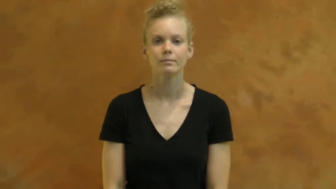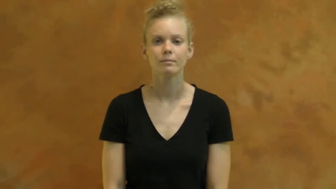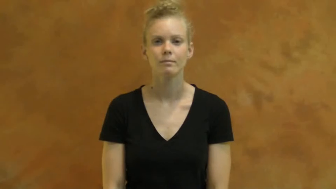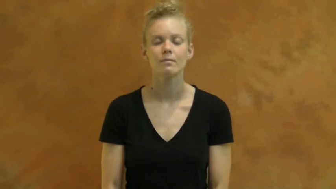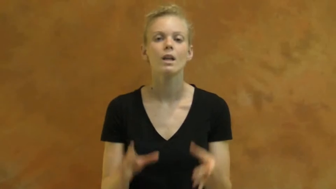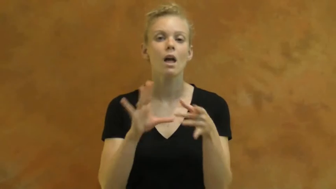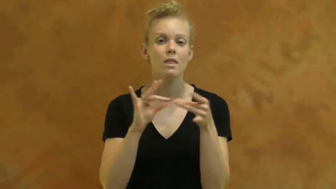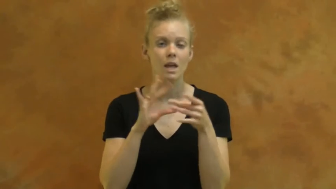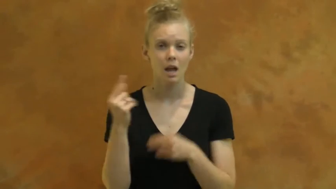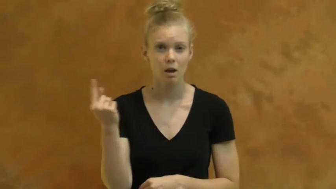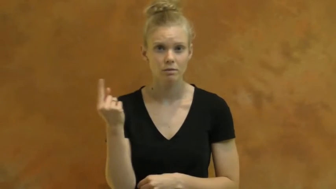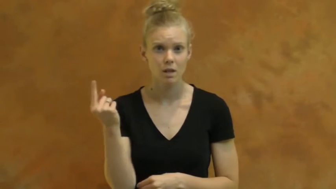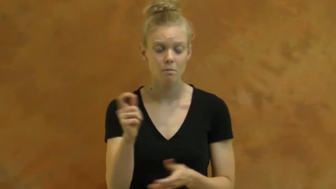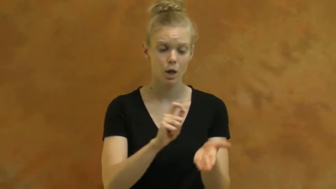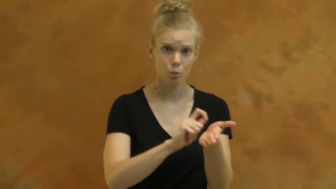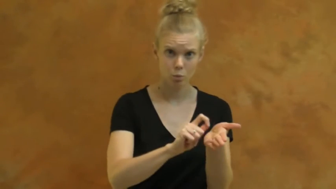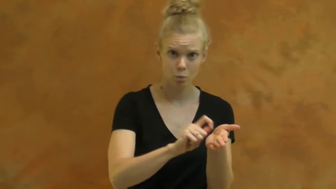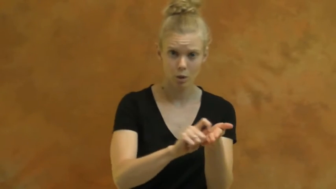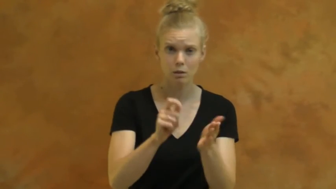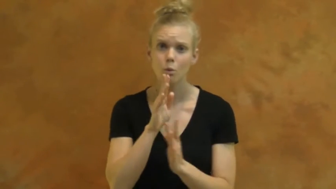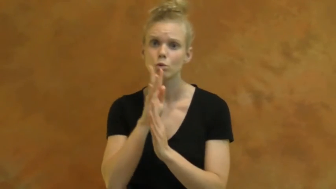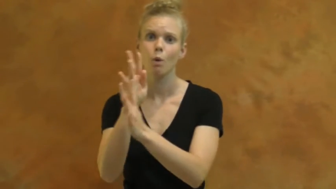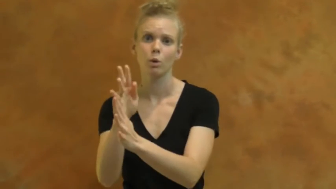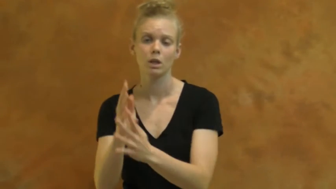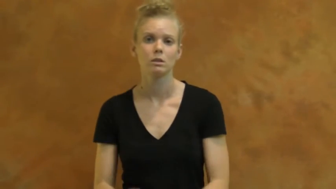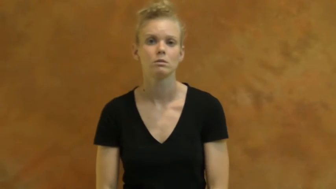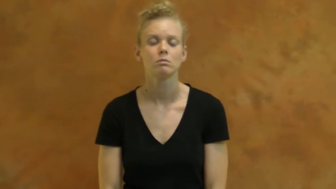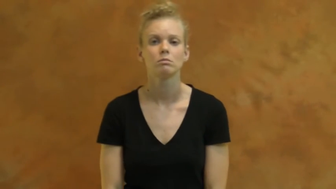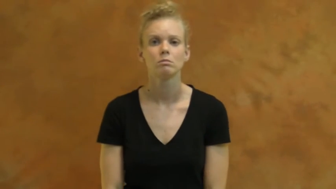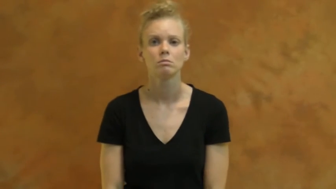report